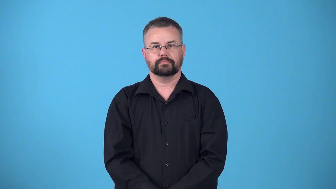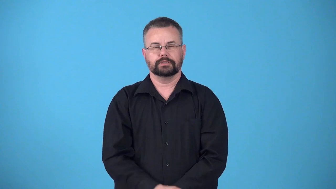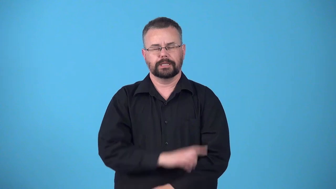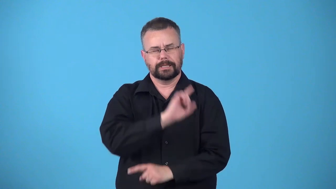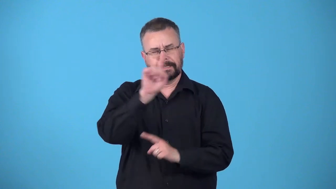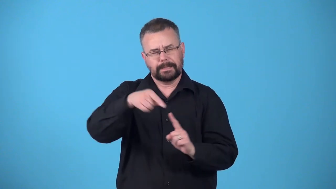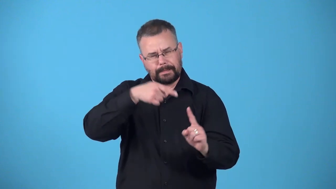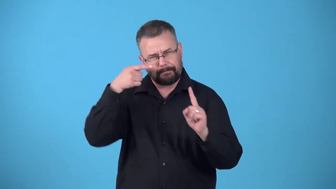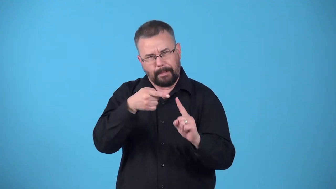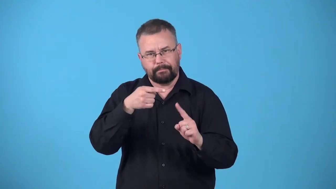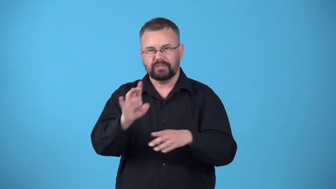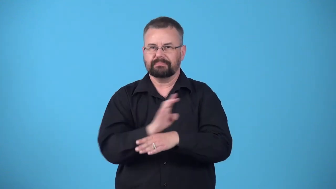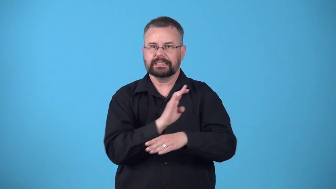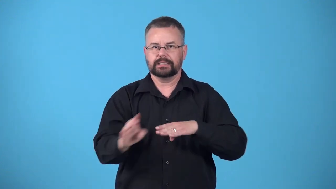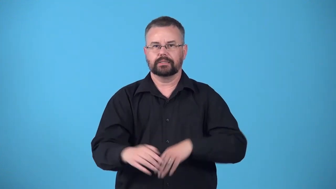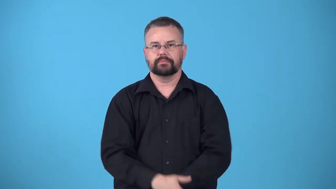brass tacks